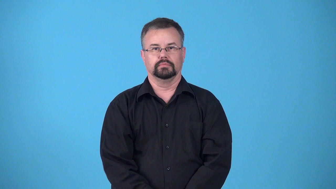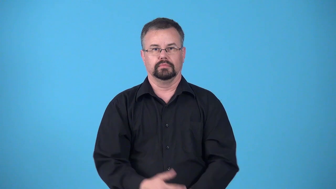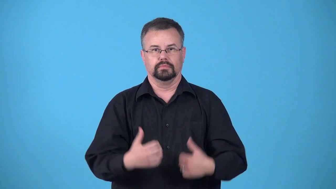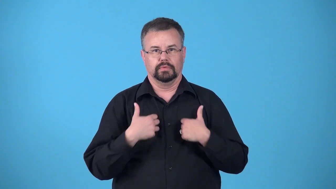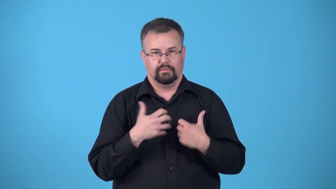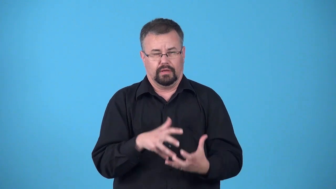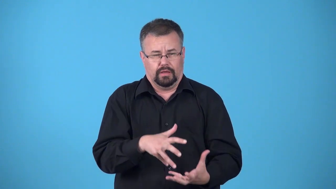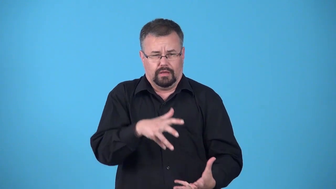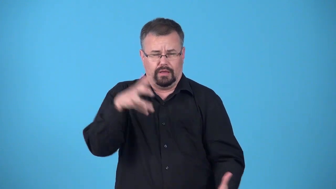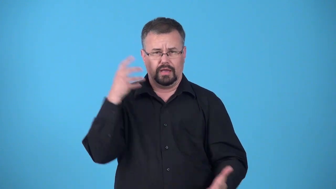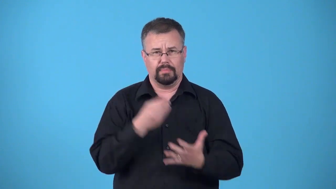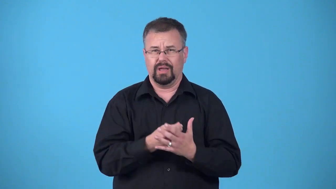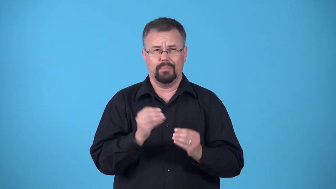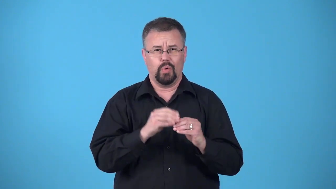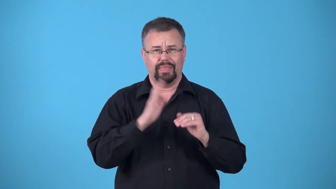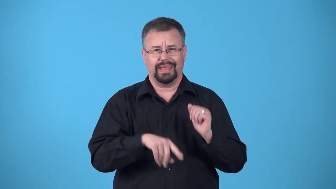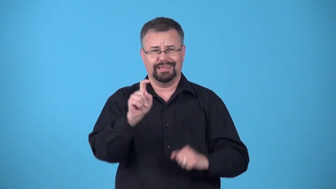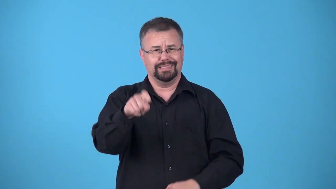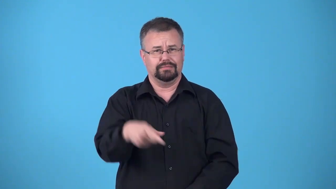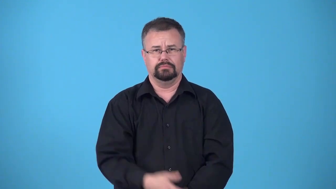rolling in money, rolling in the dough